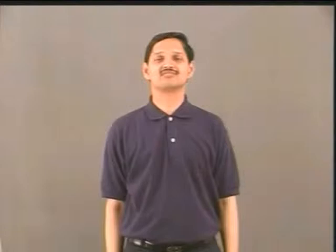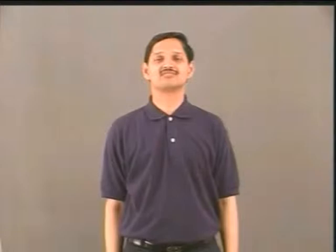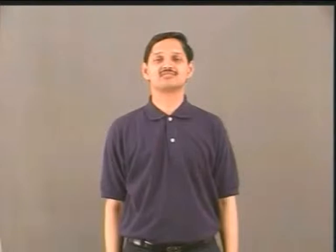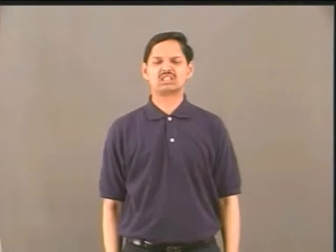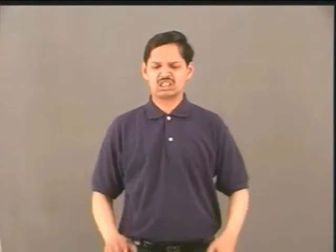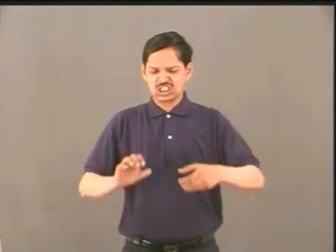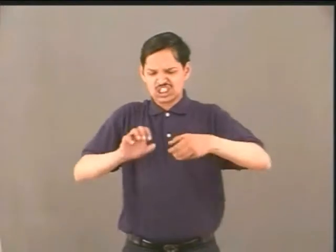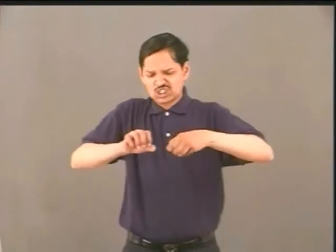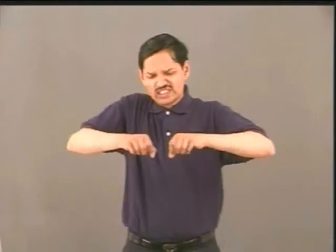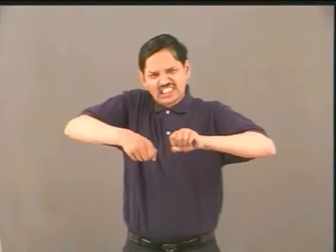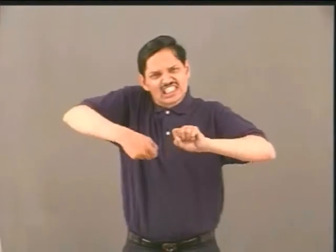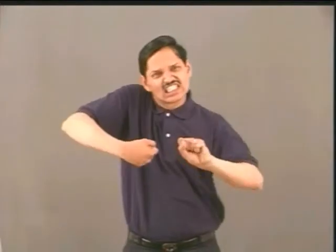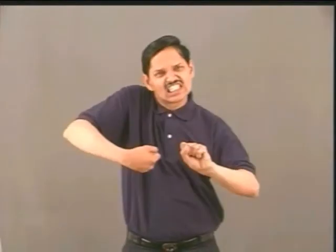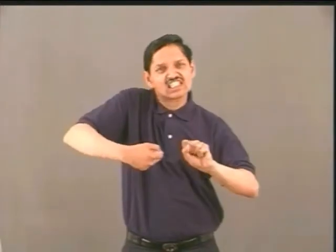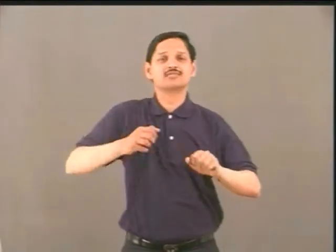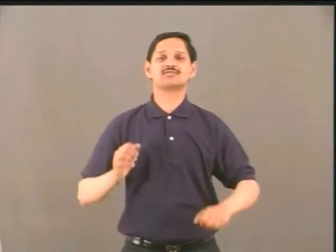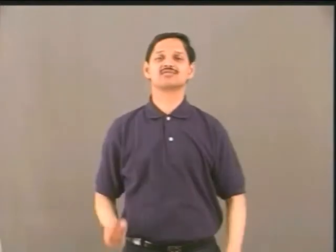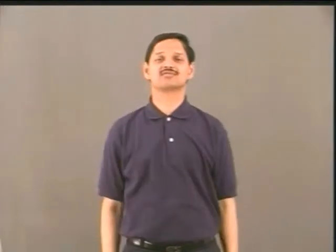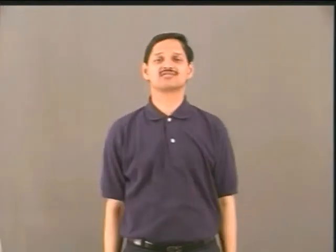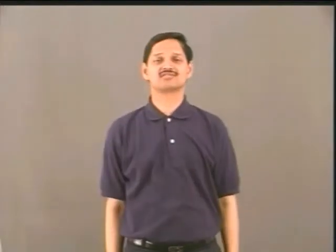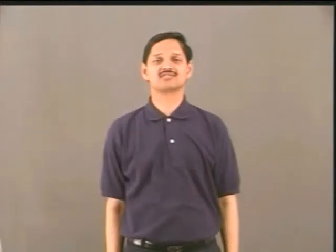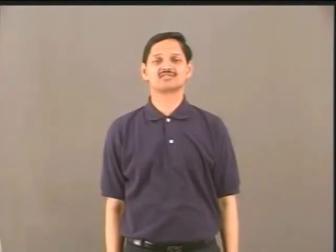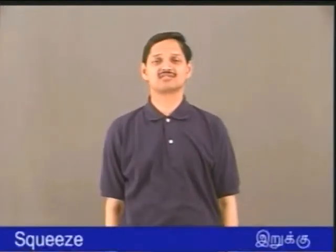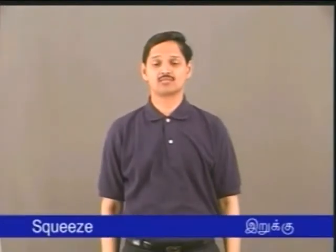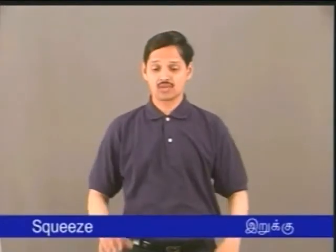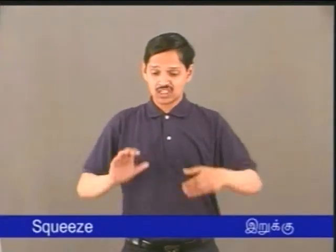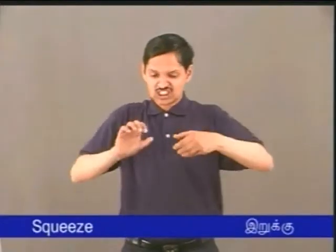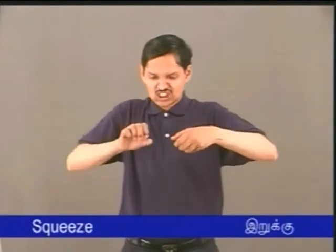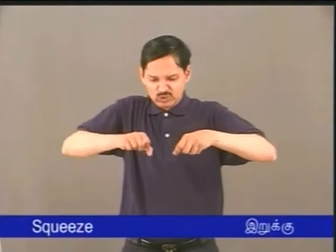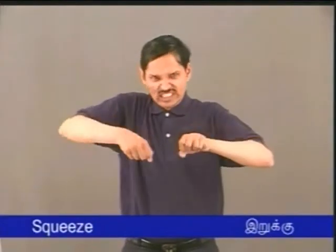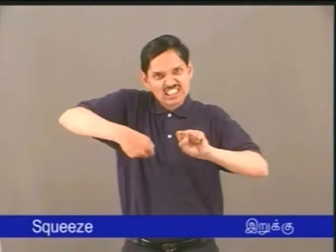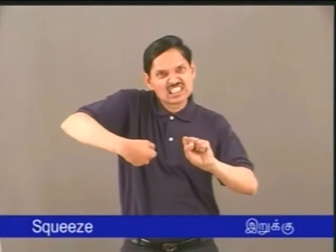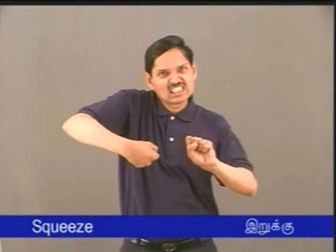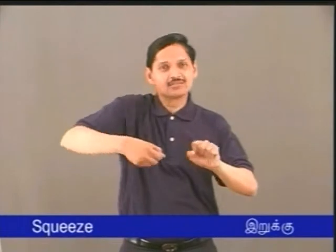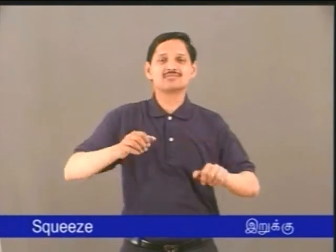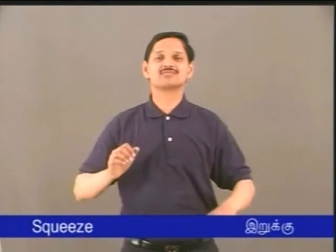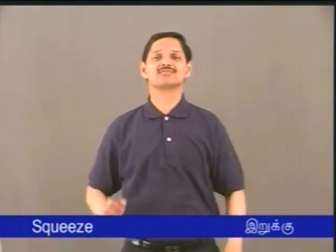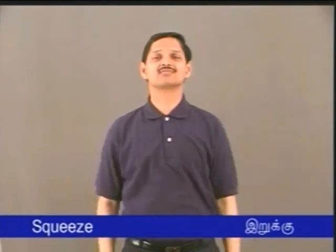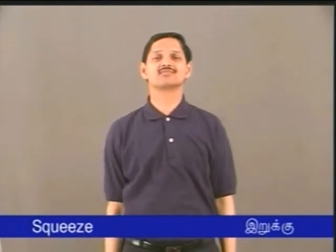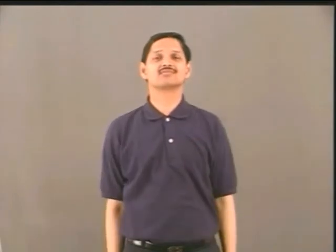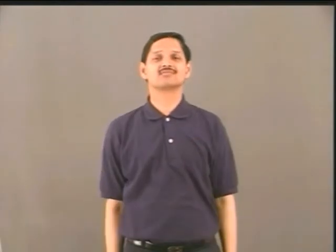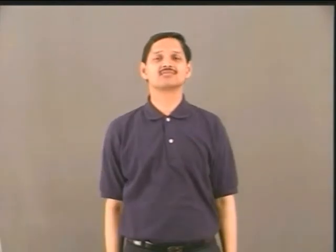squeeze